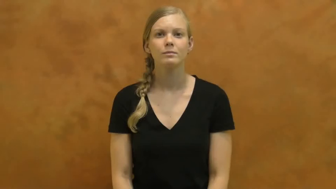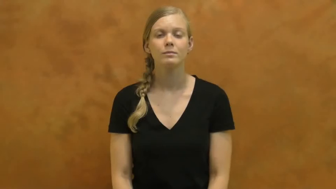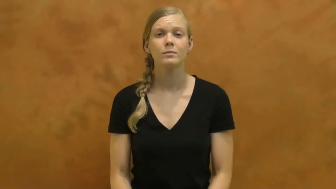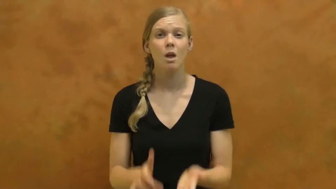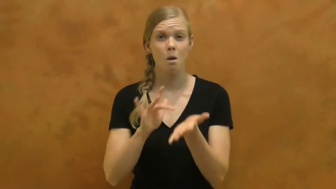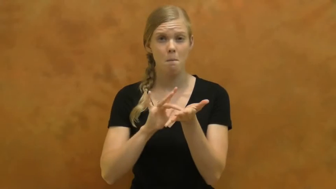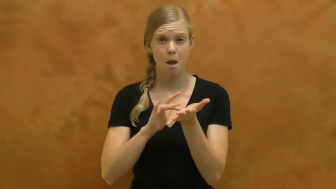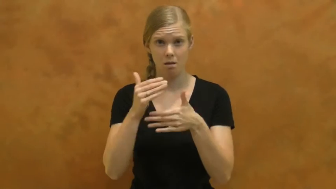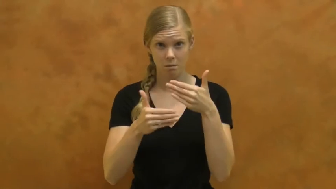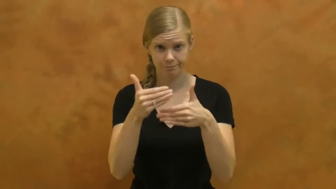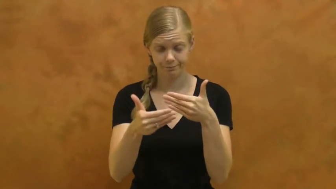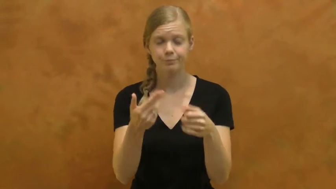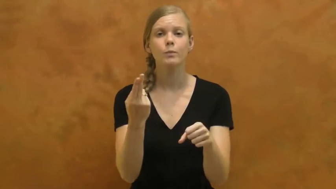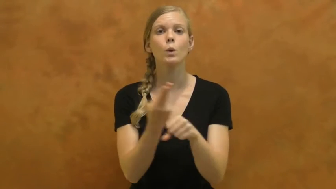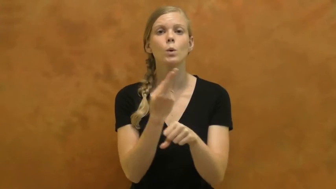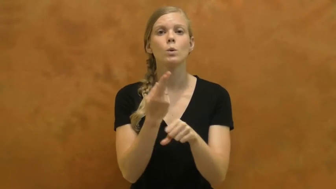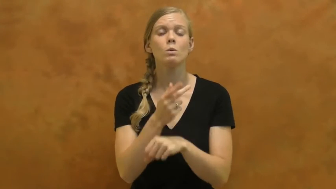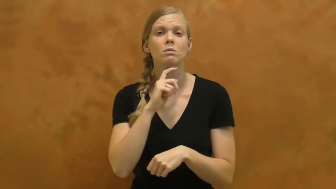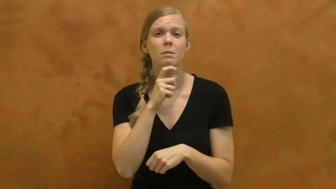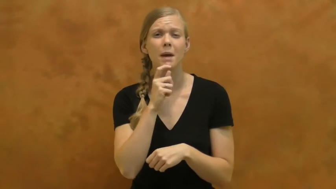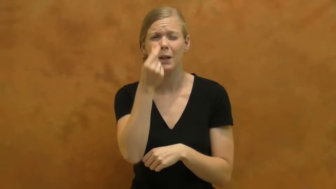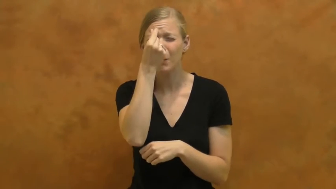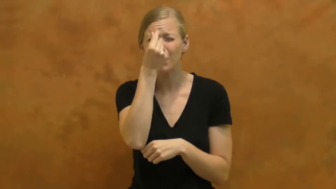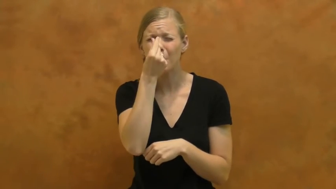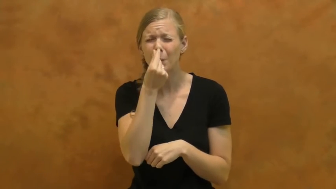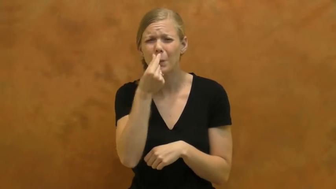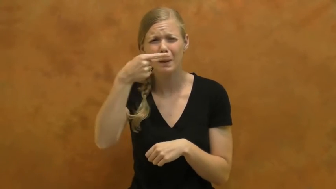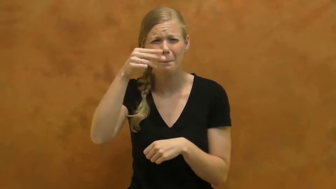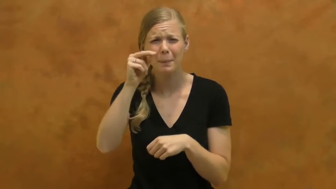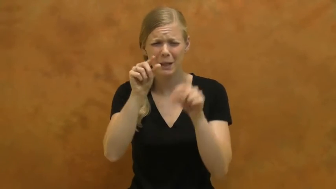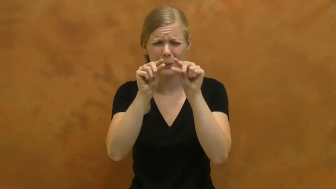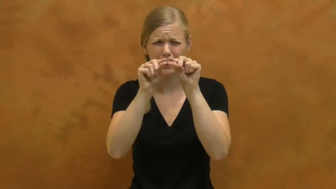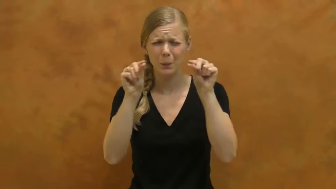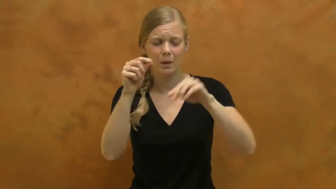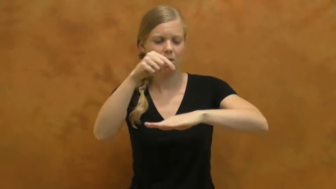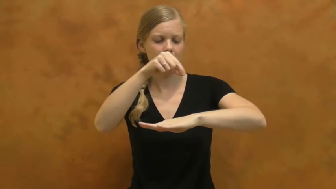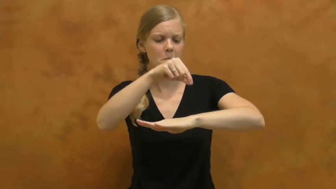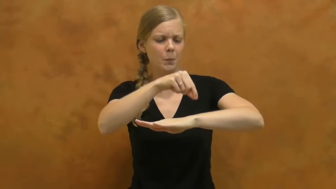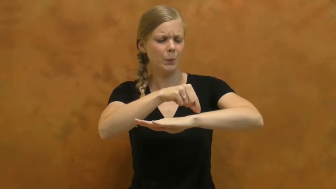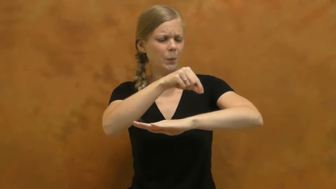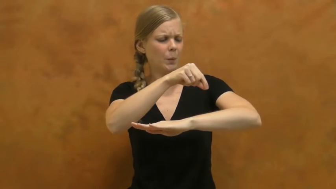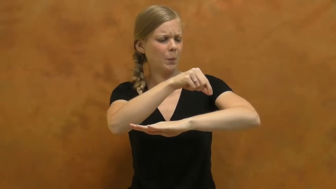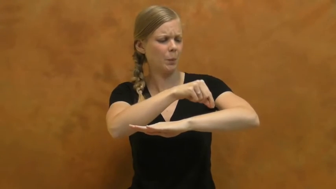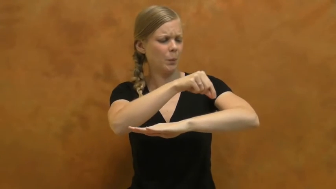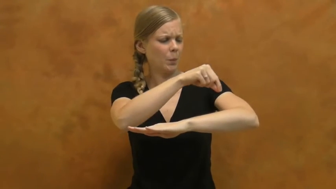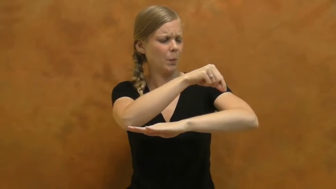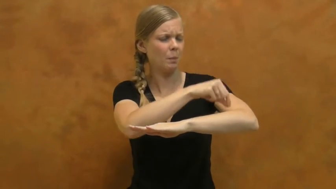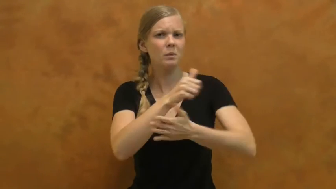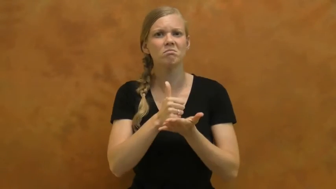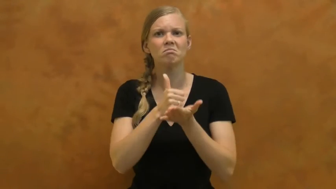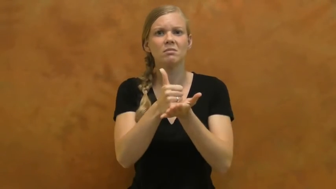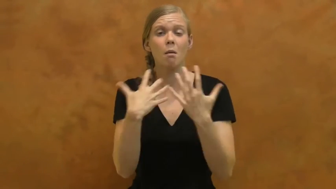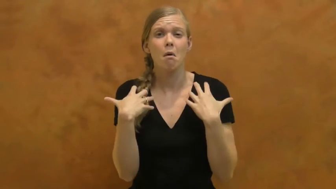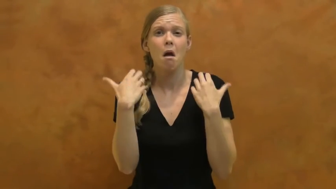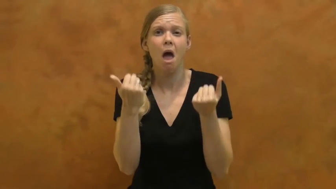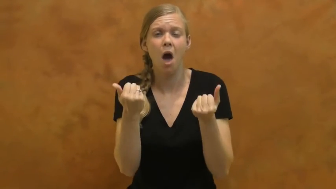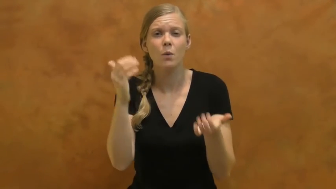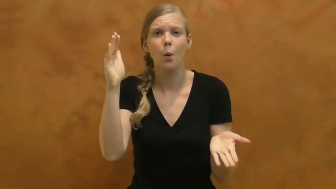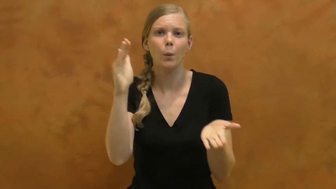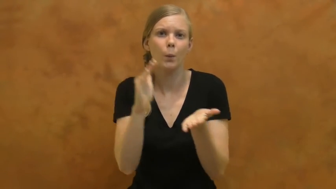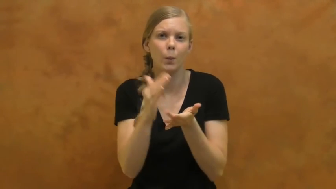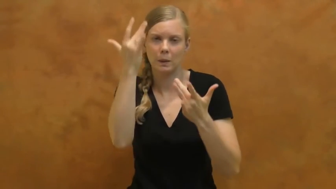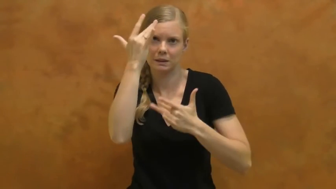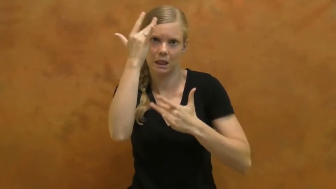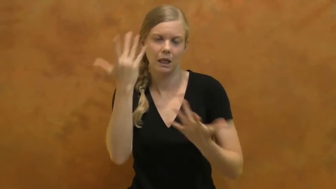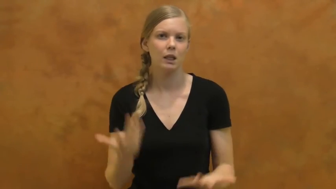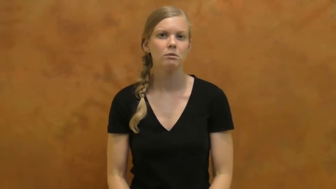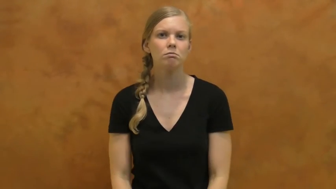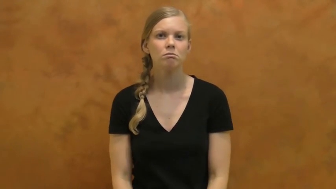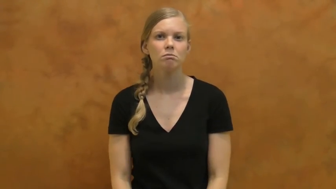acupuncture